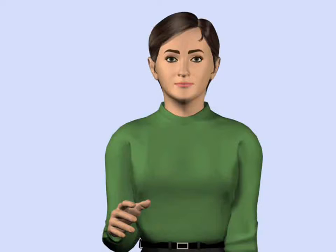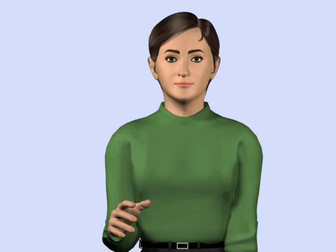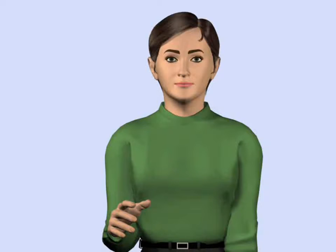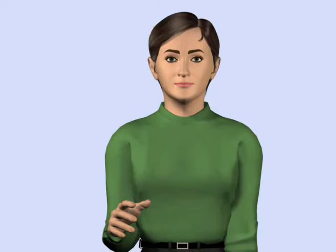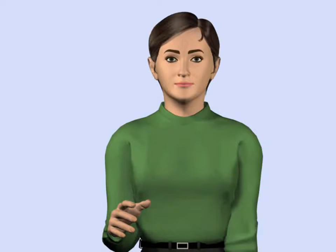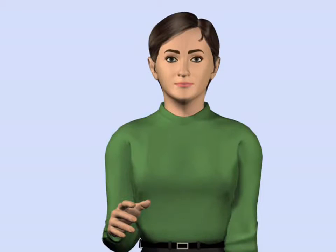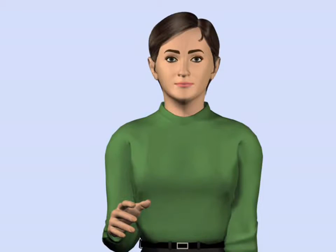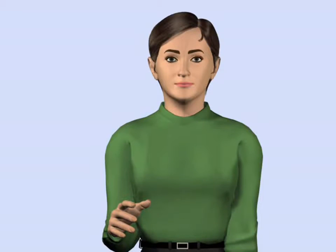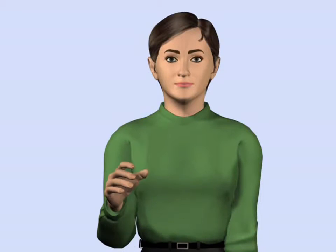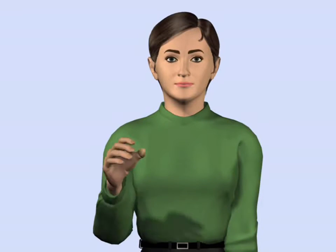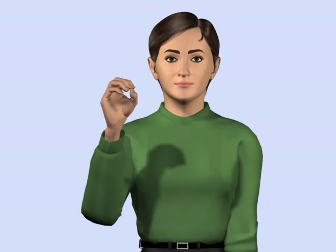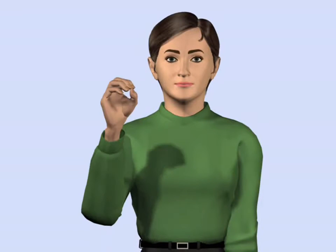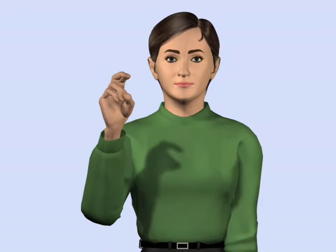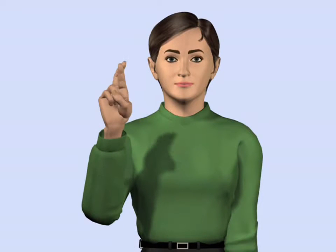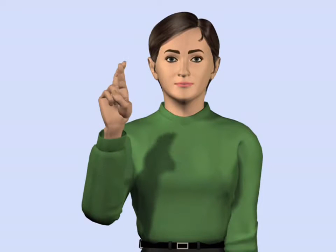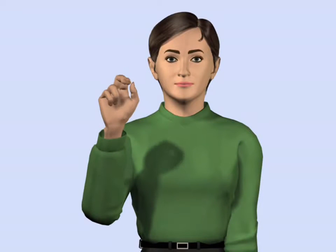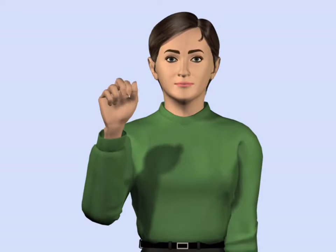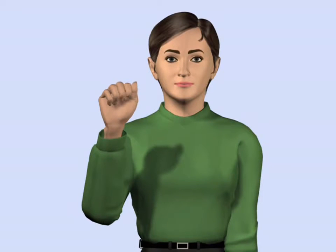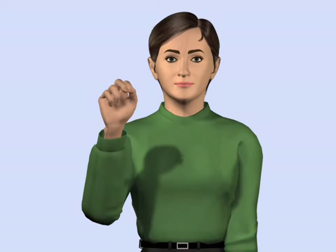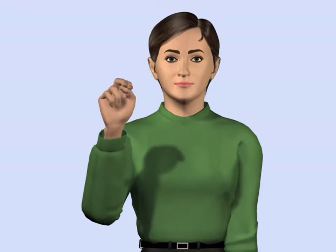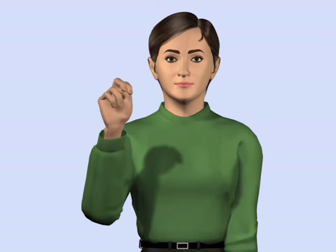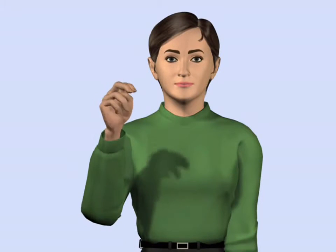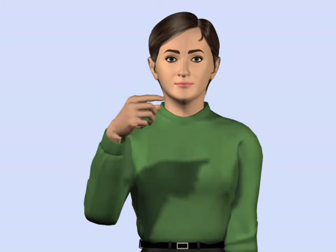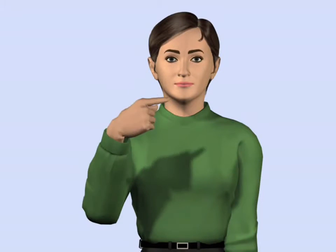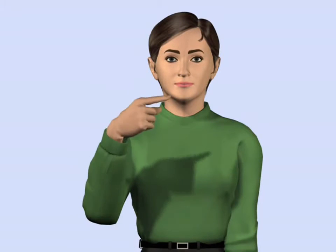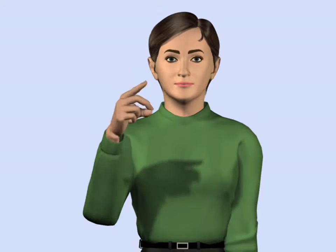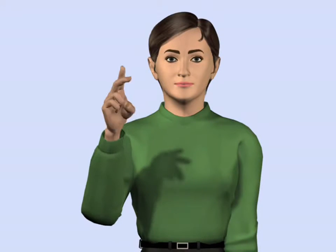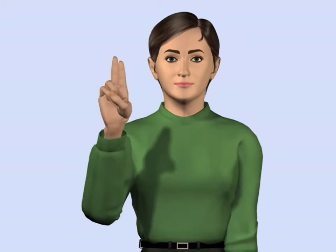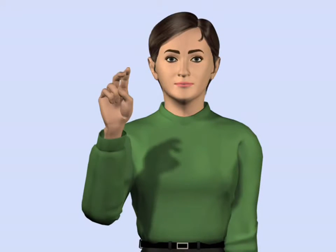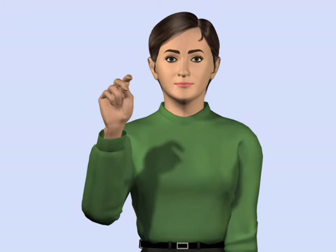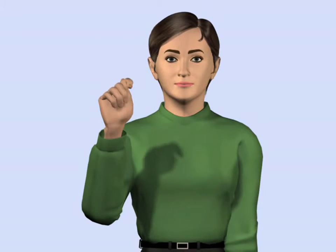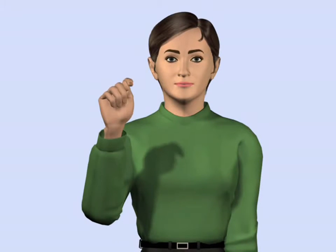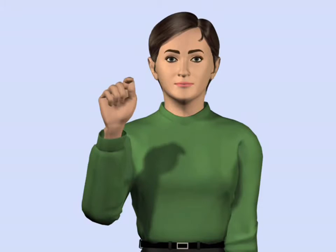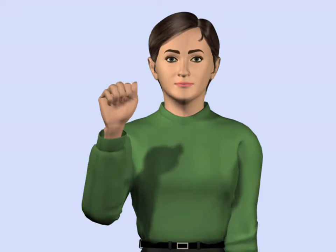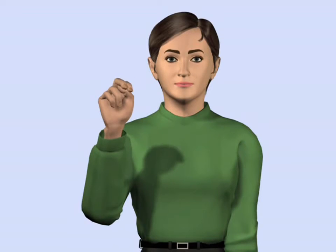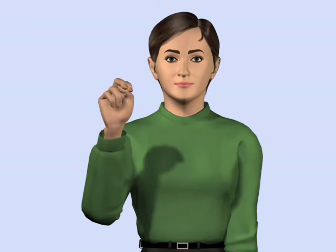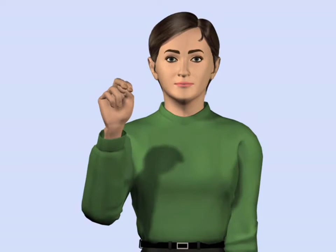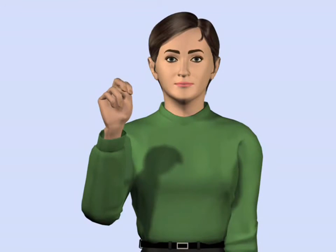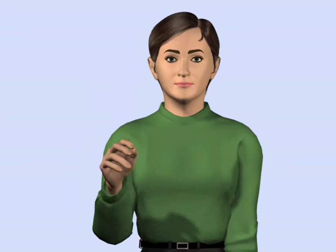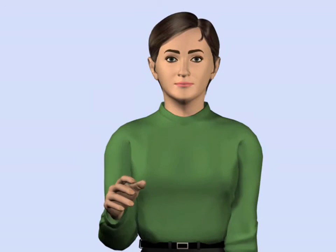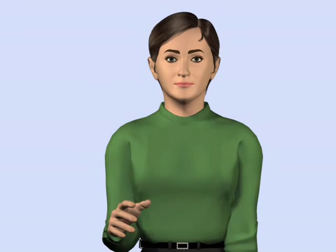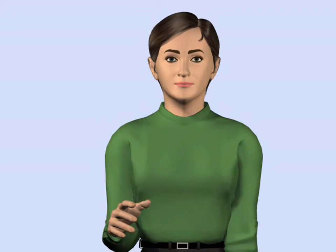orangutan